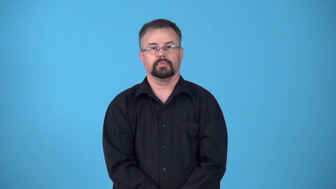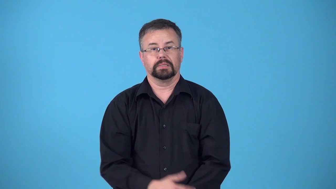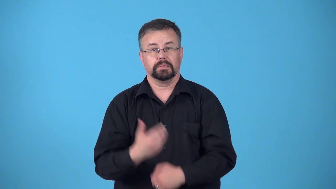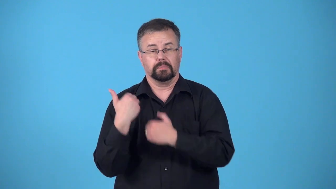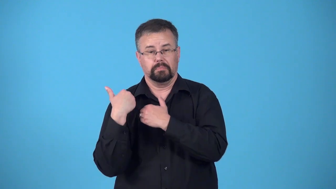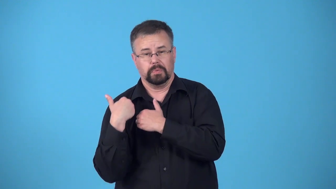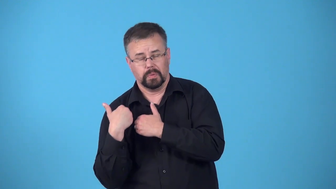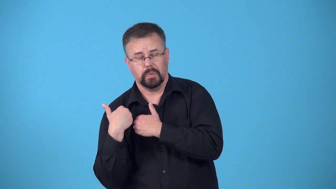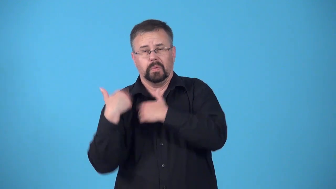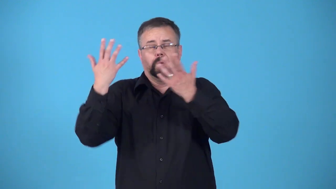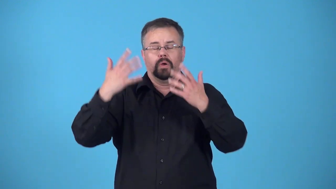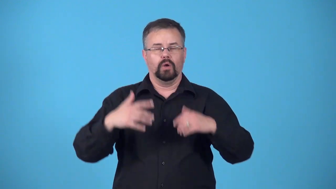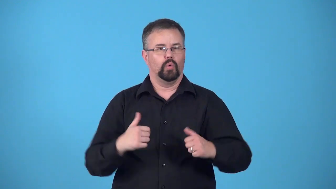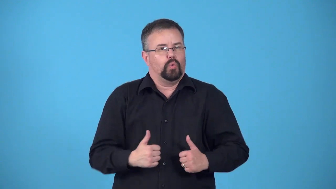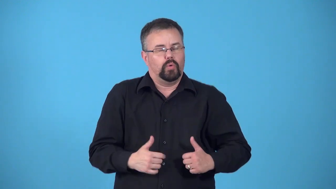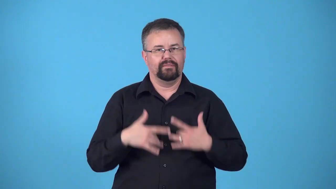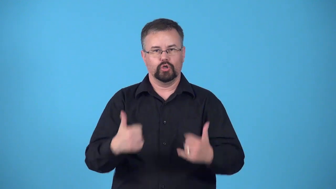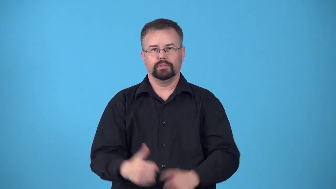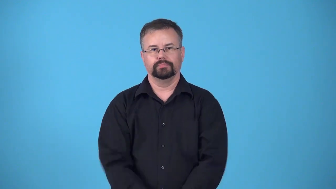weight off your shoulders